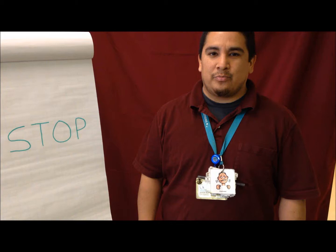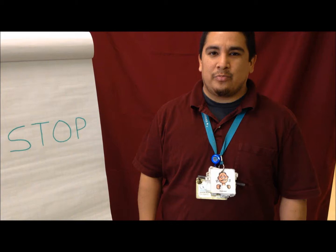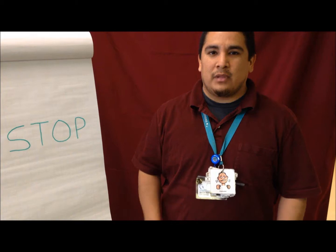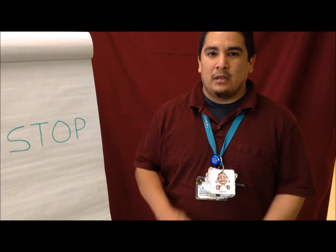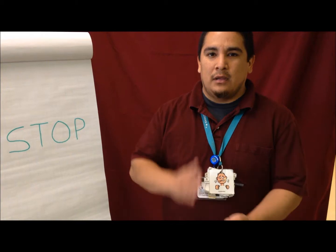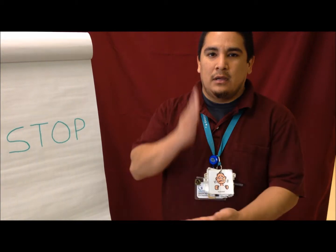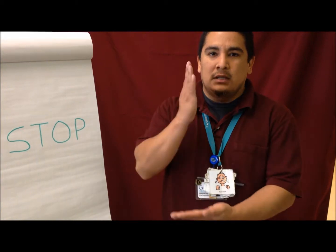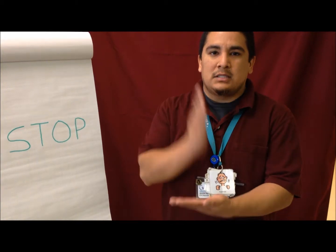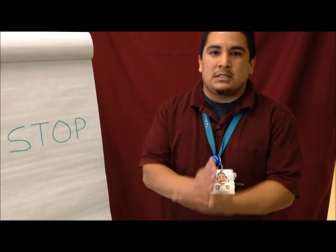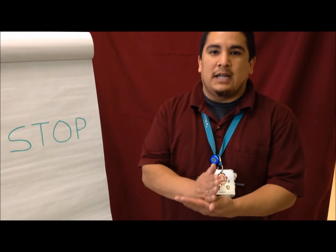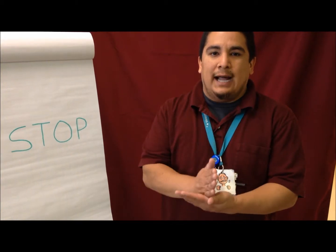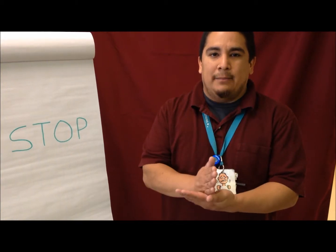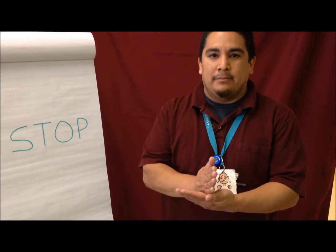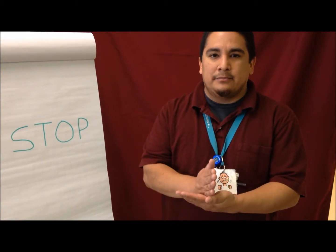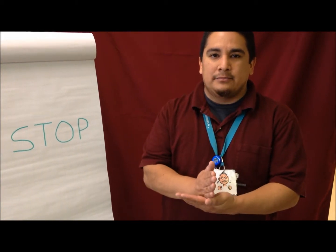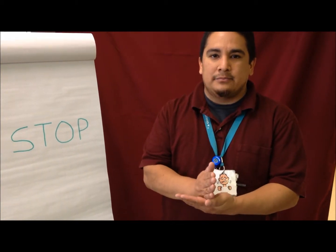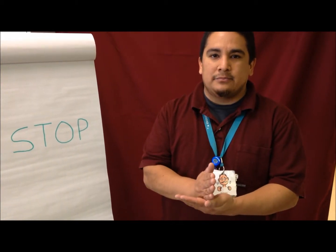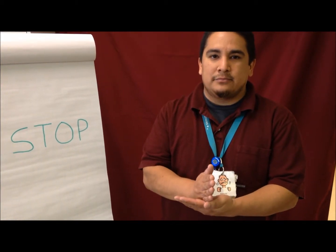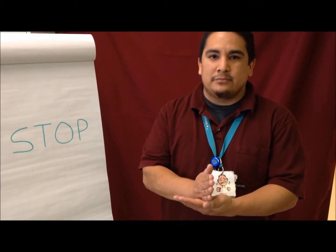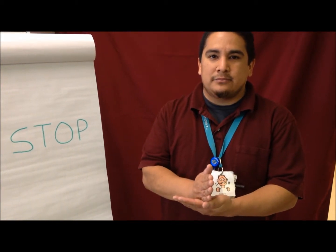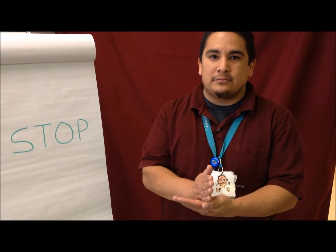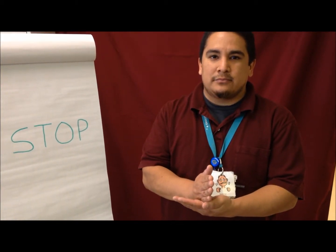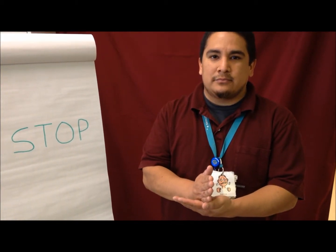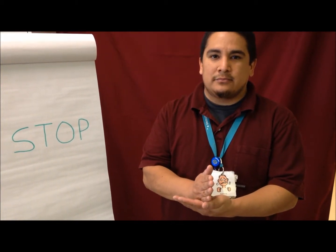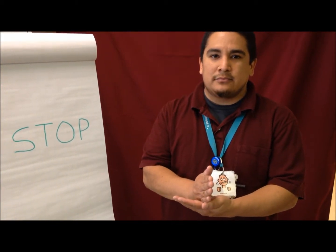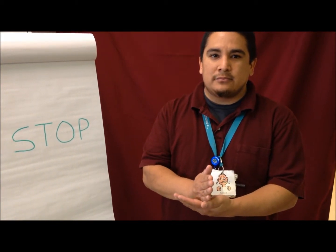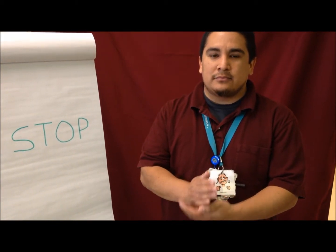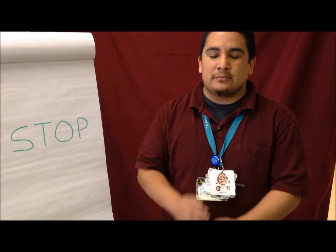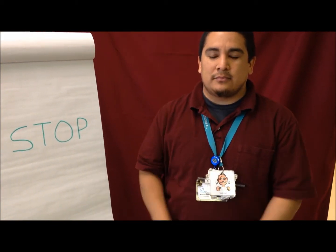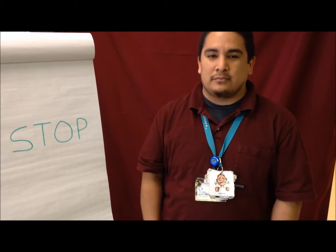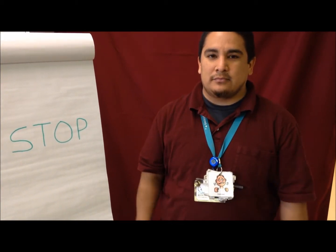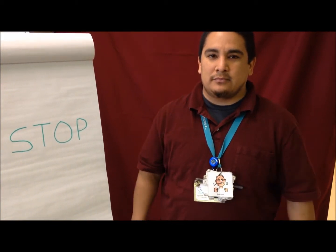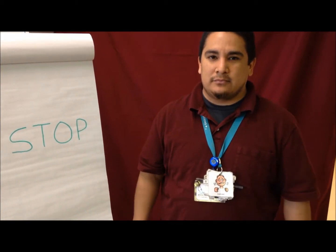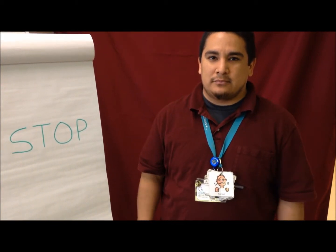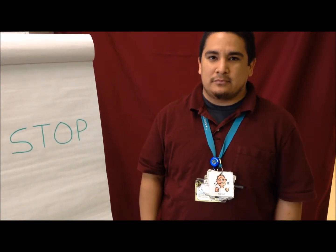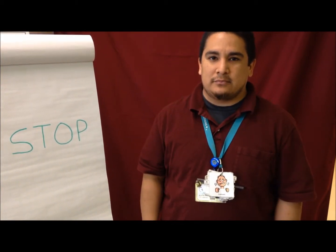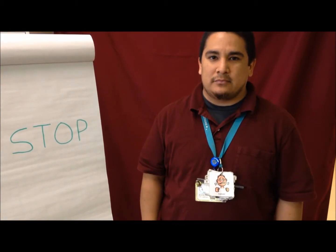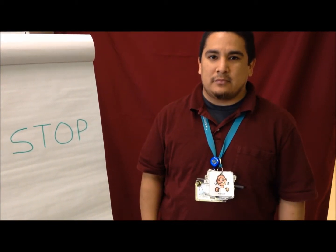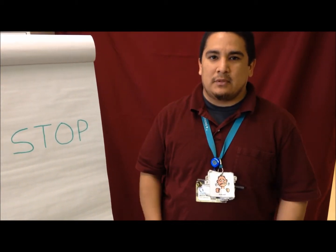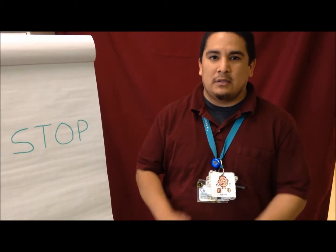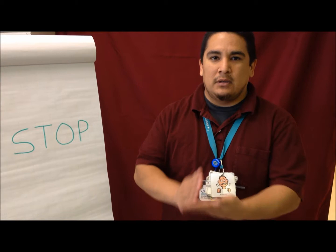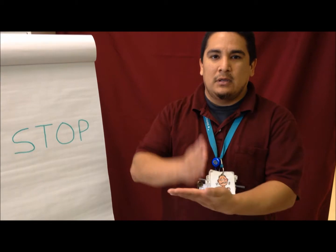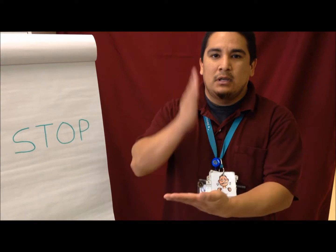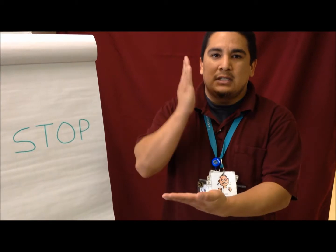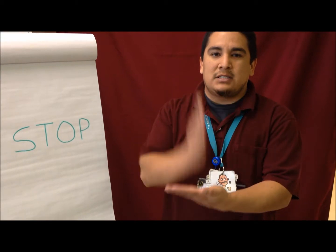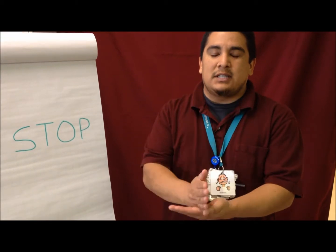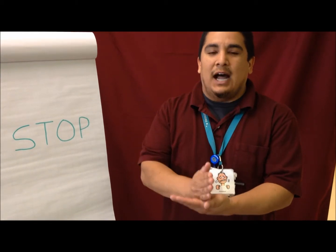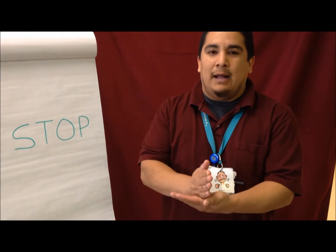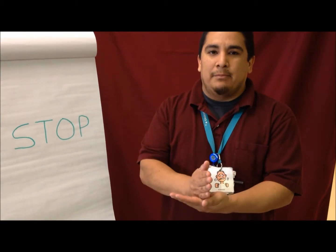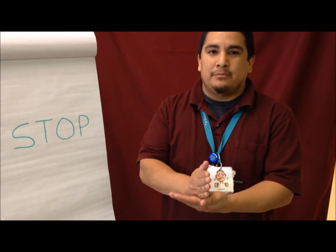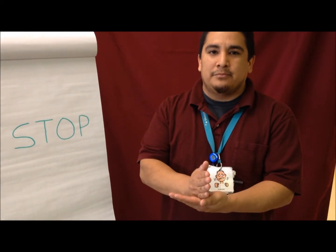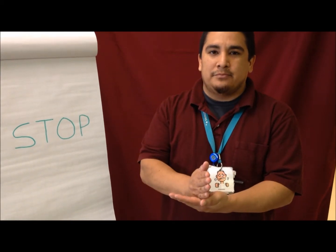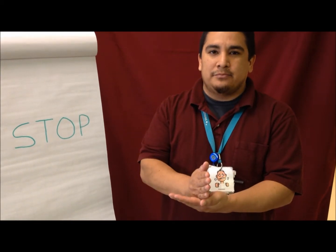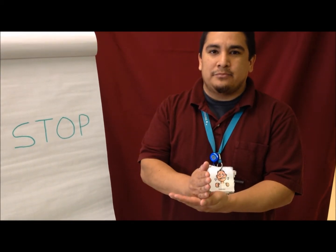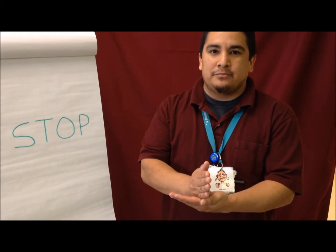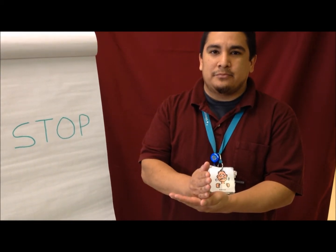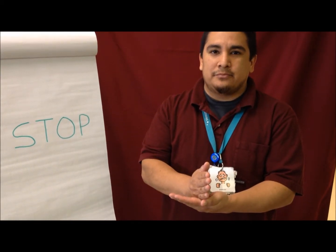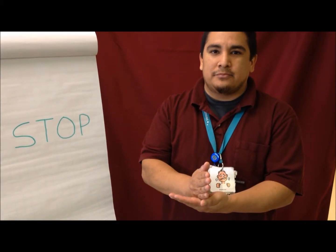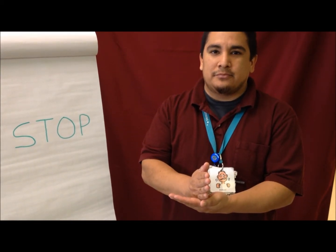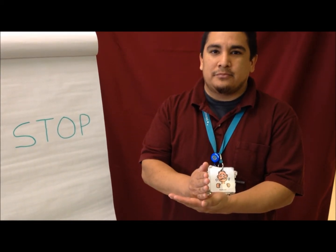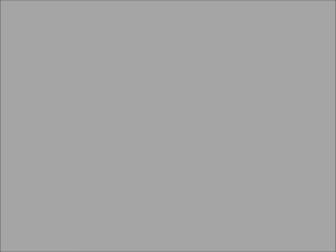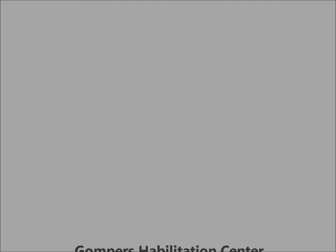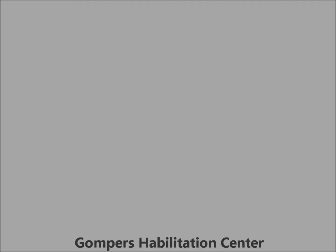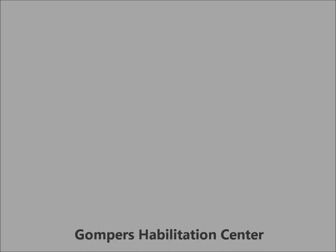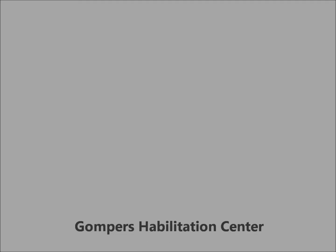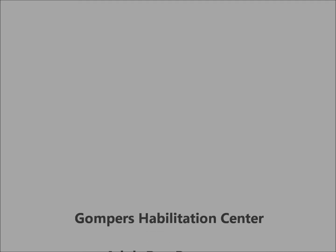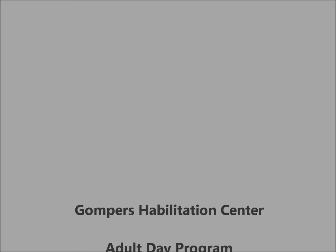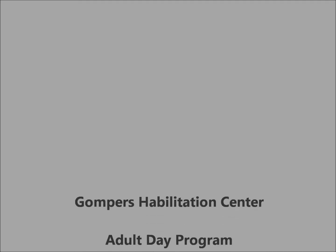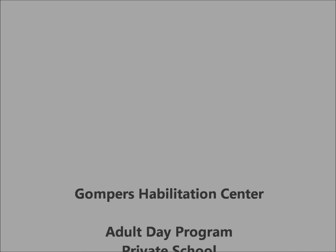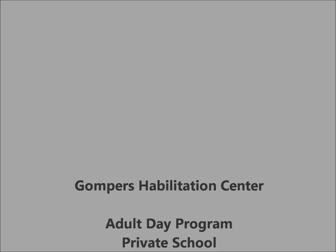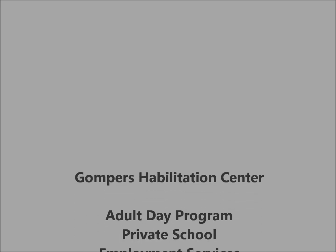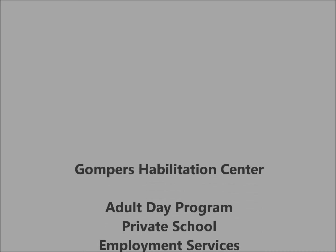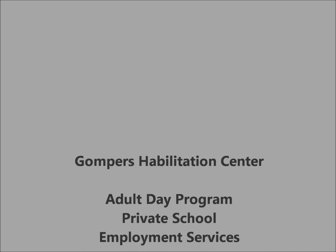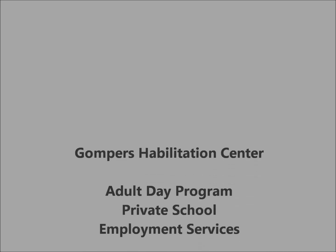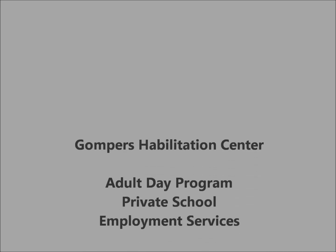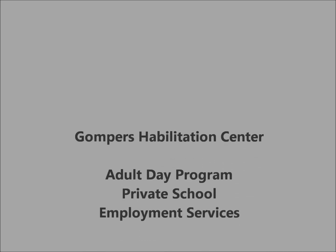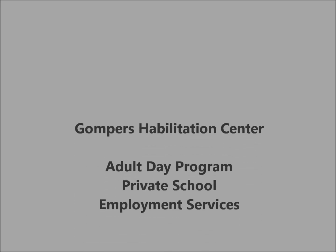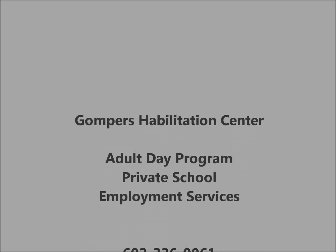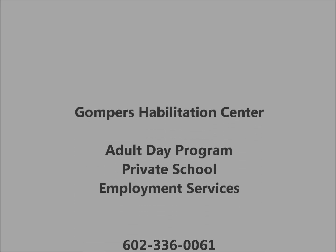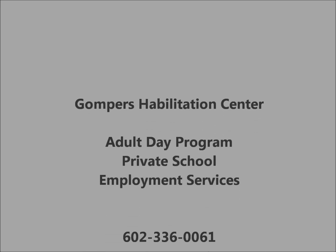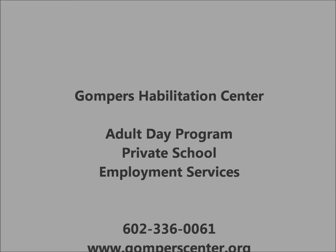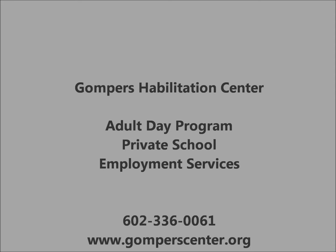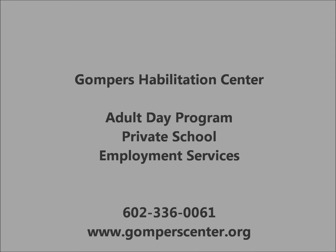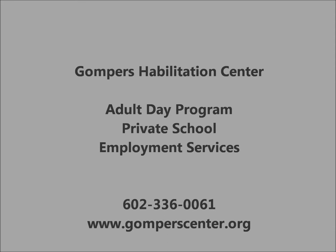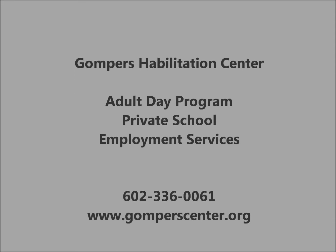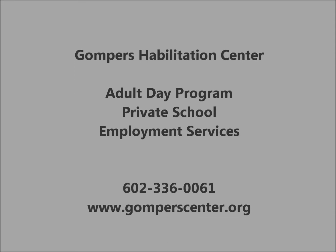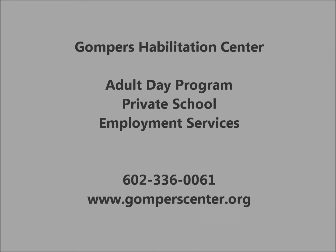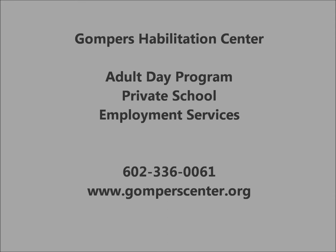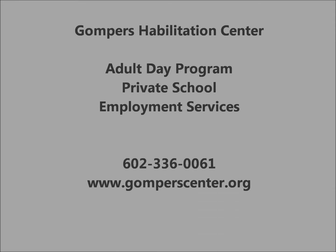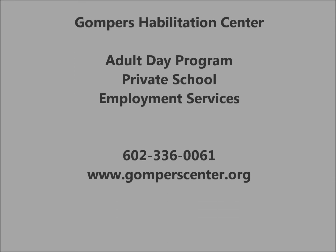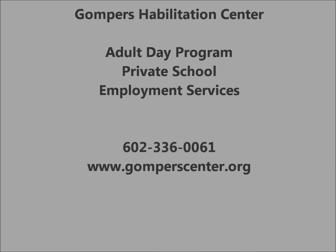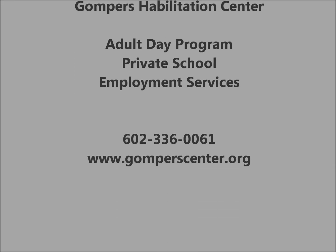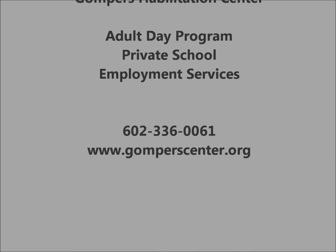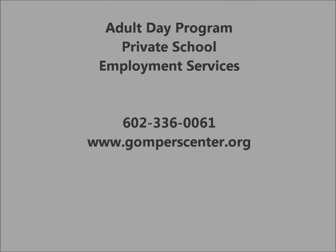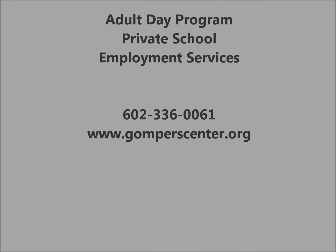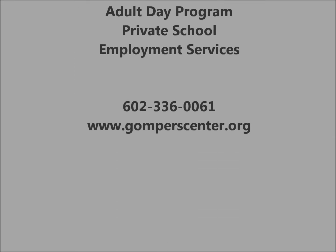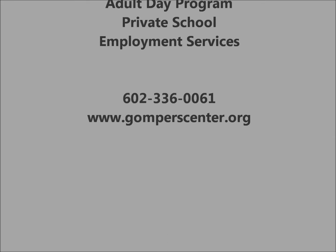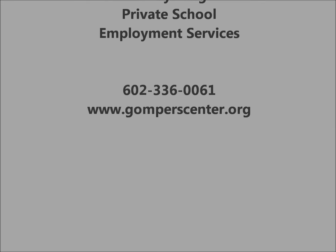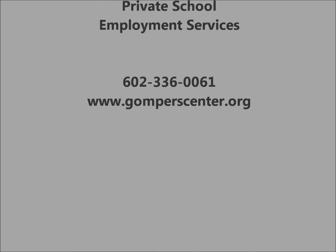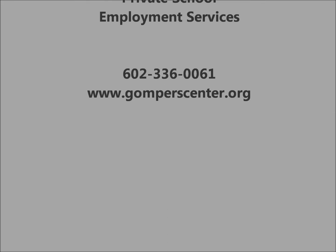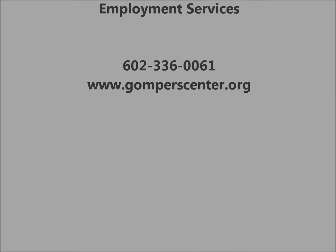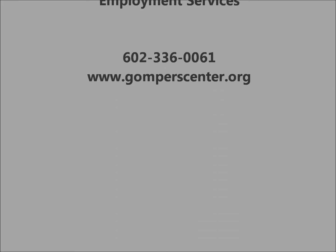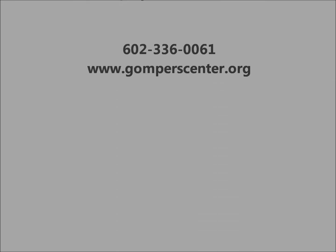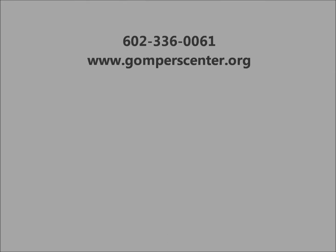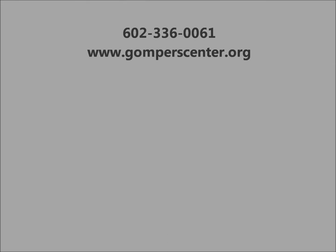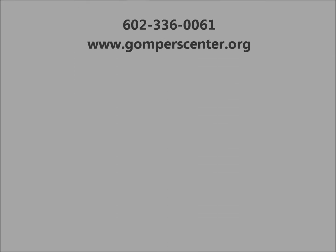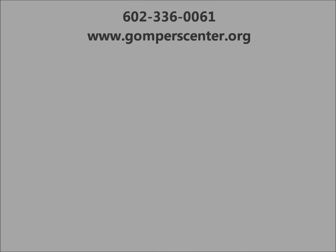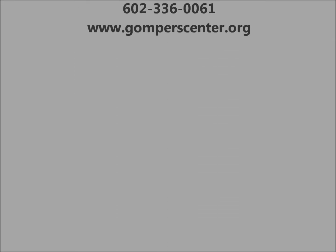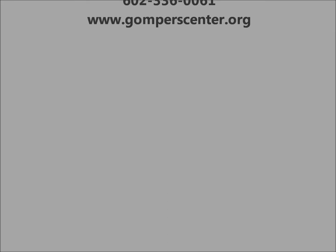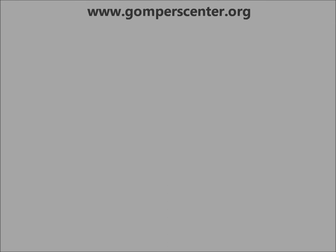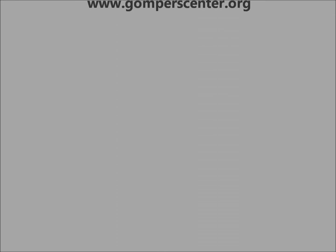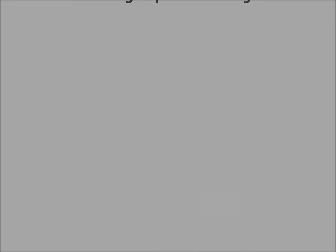Stop